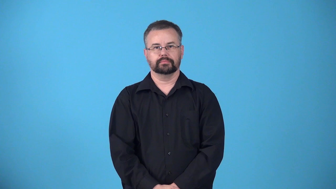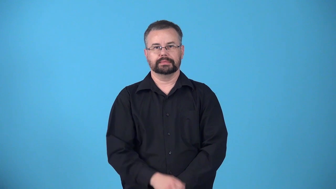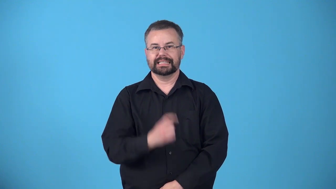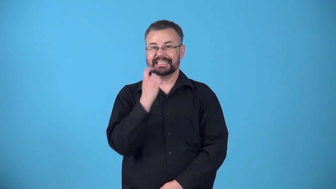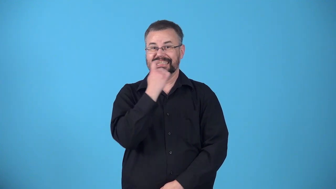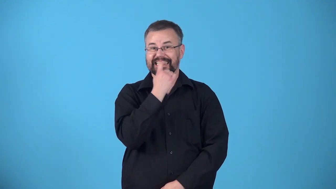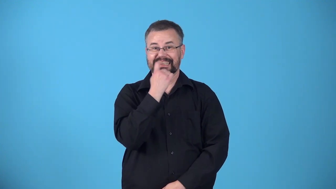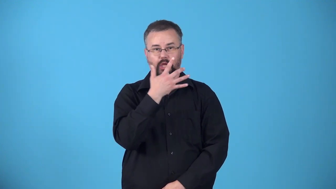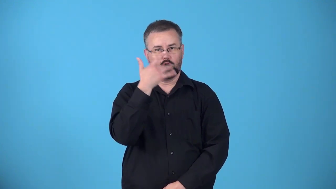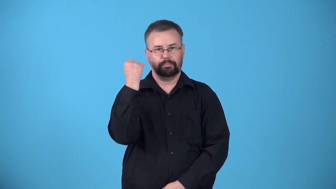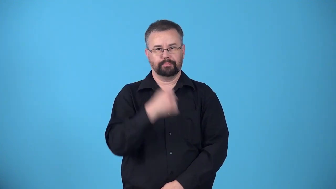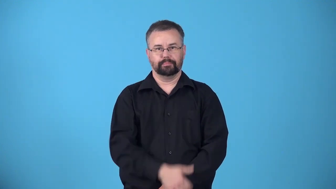toothless